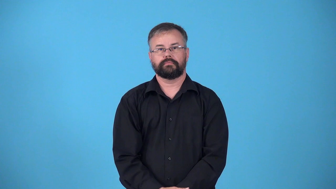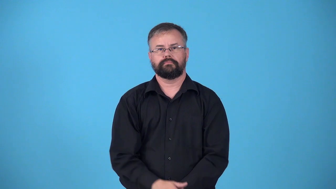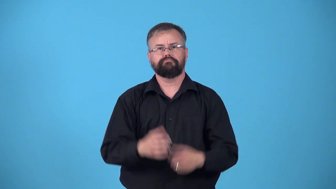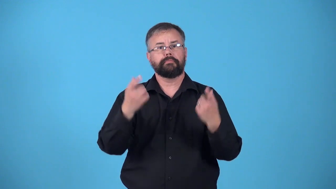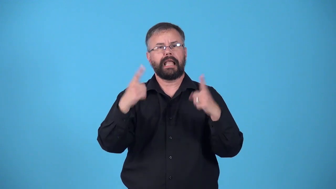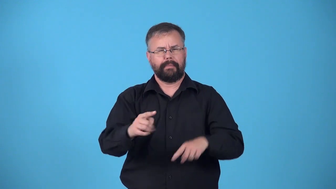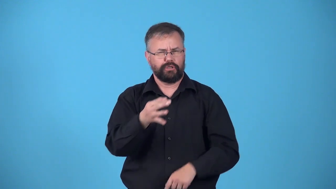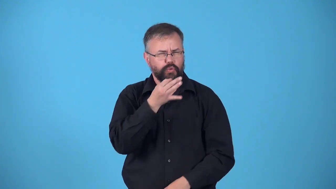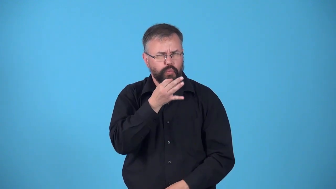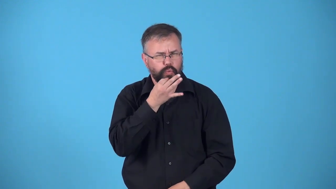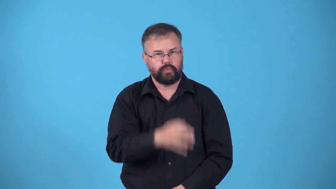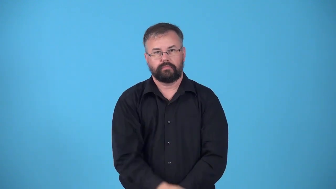on the horizon